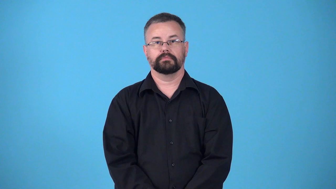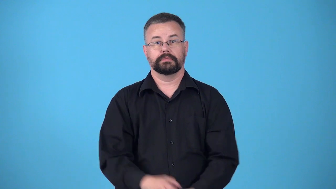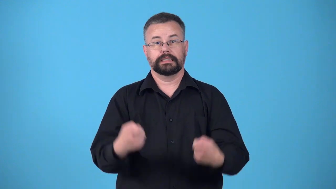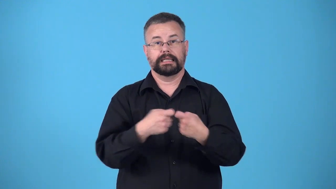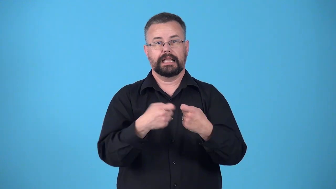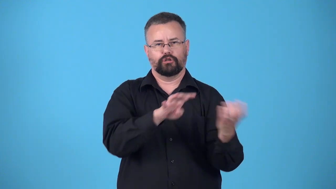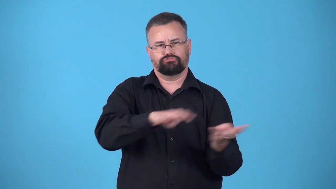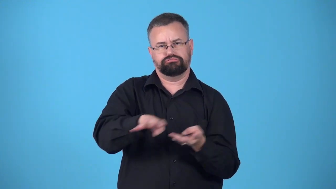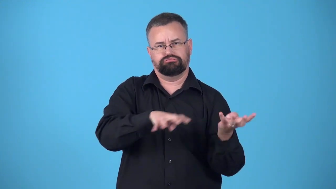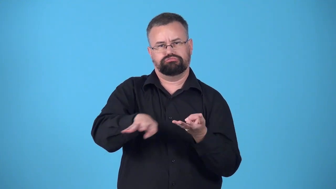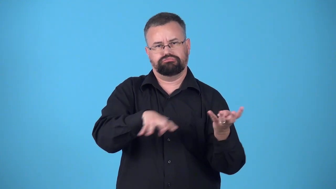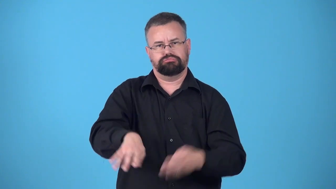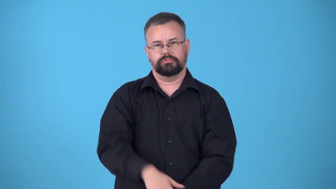discharge